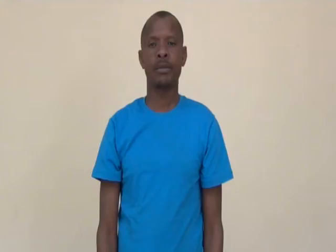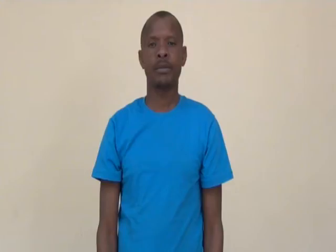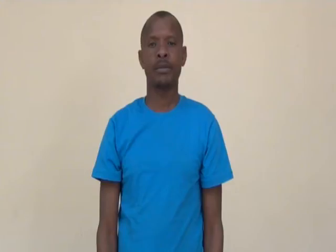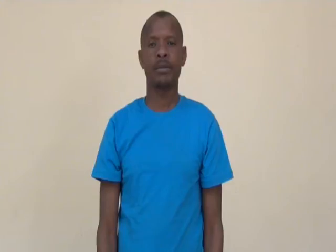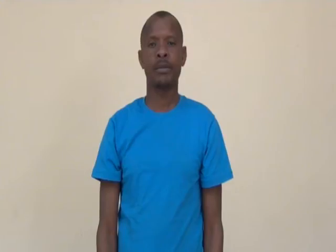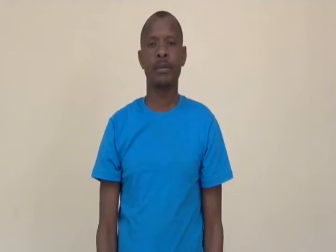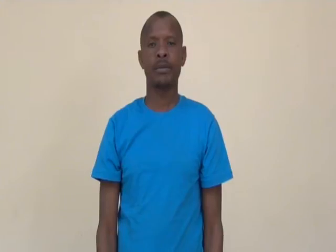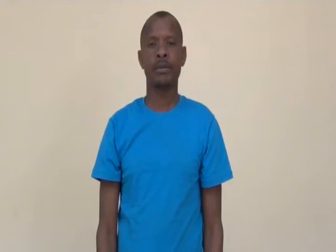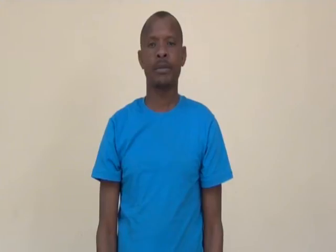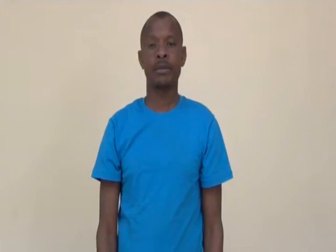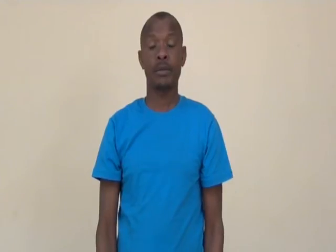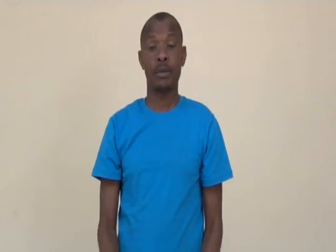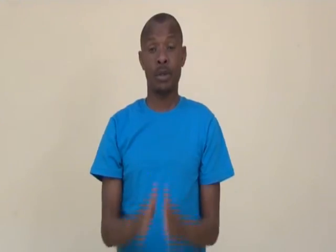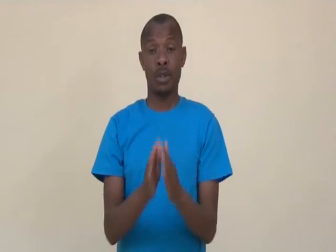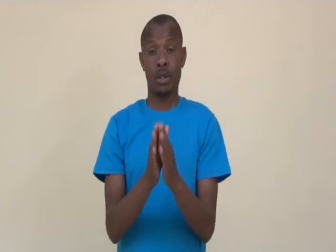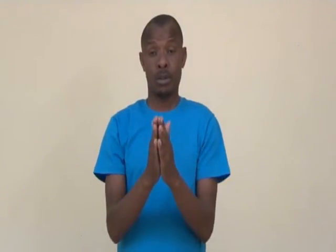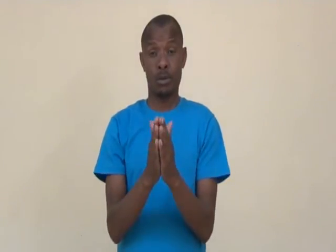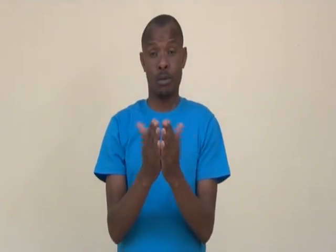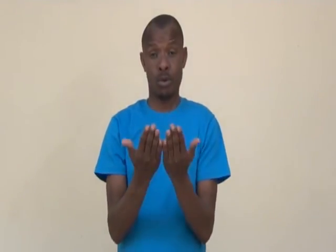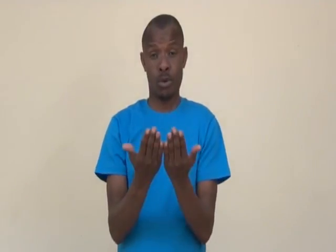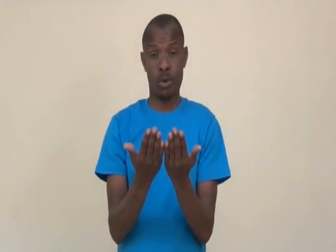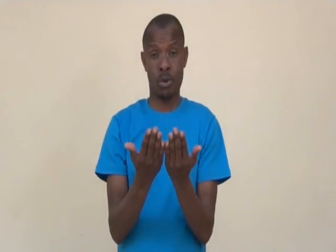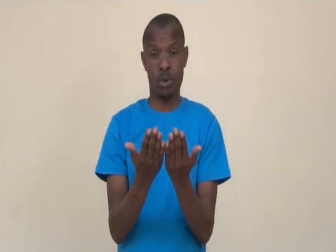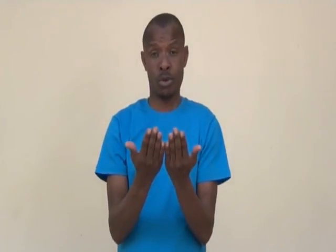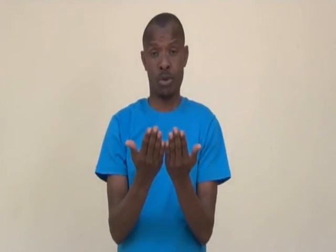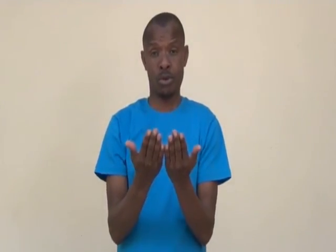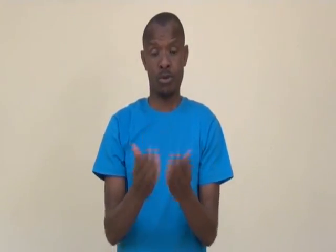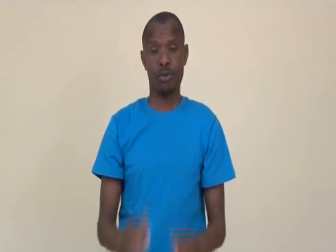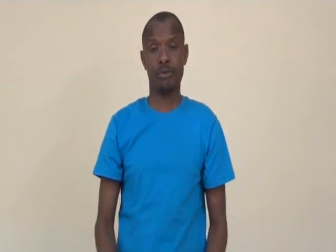book